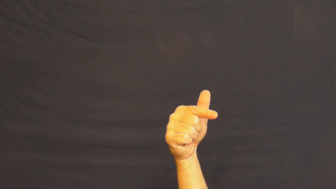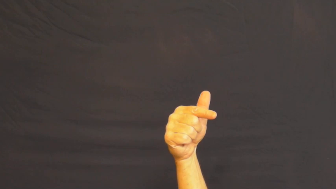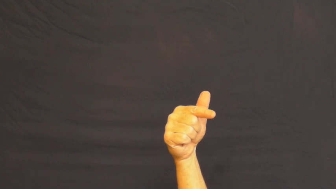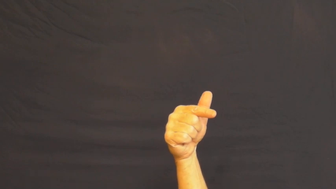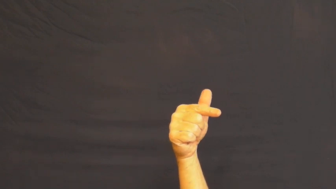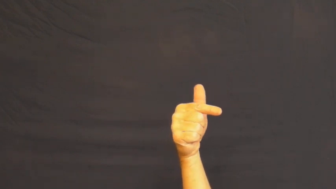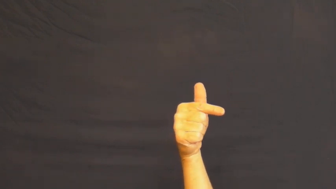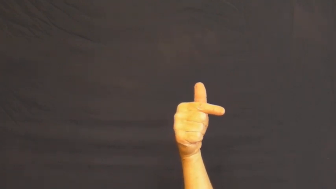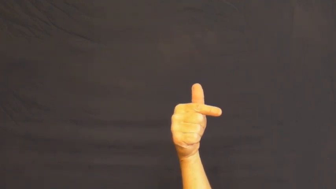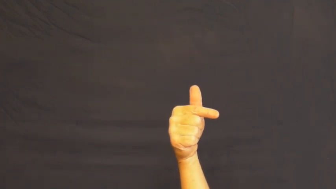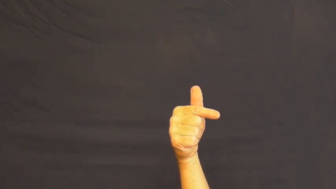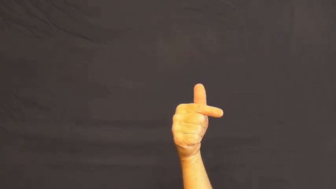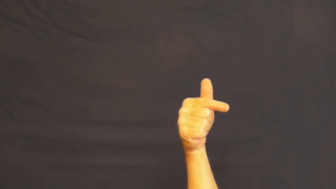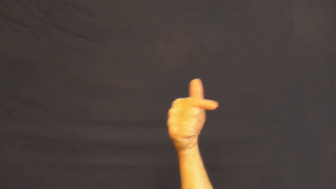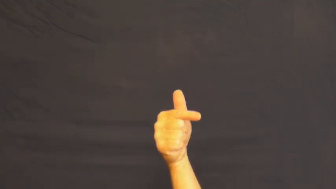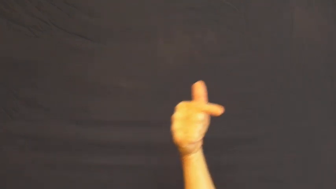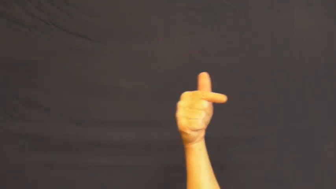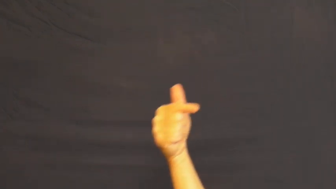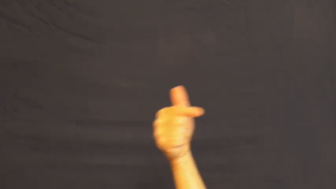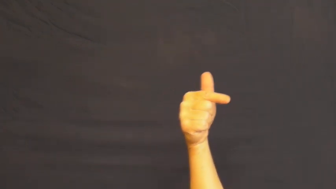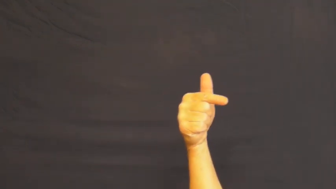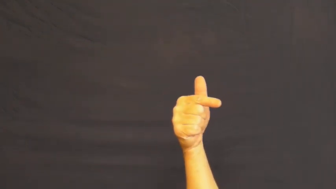Gainesville,GA,Gaithersburg,MD,Greensville,SC